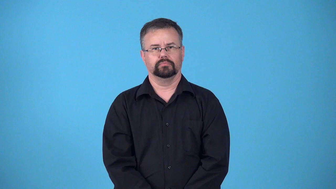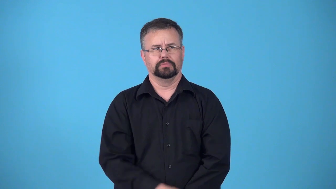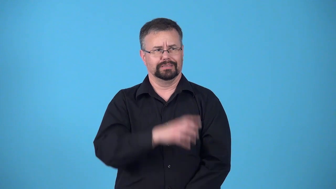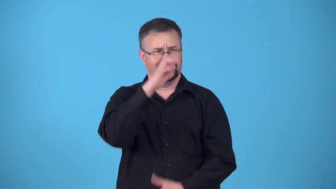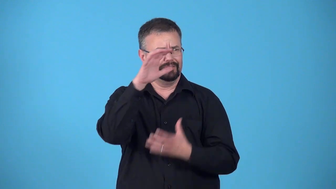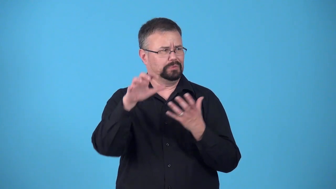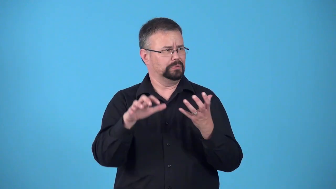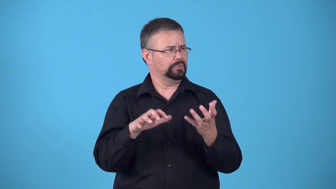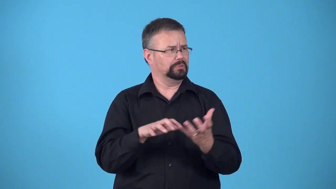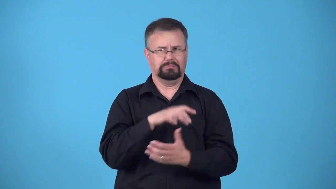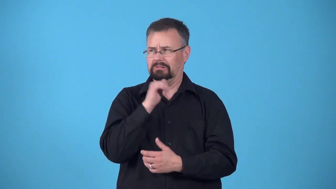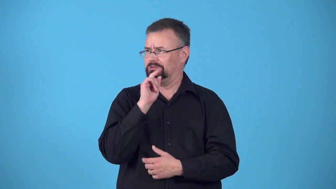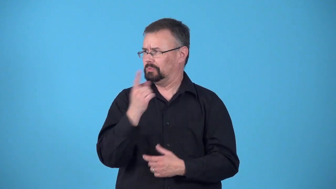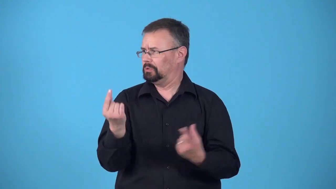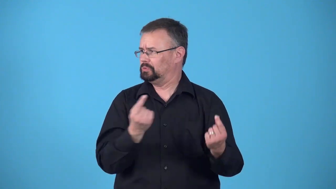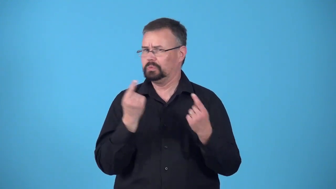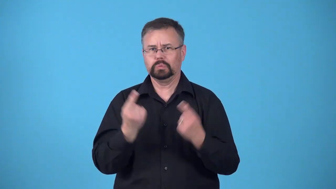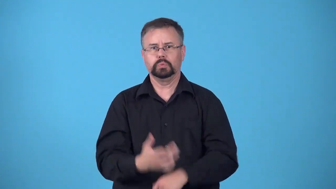what on earth is wrong with me